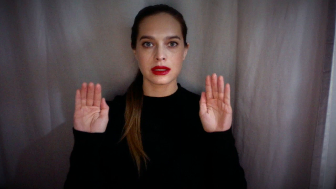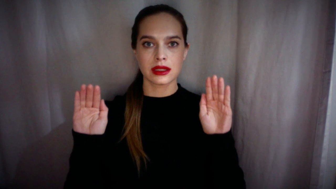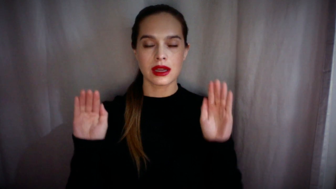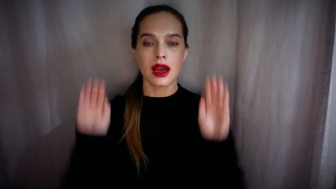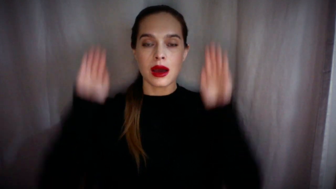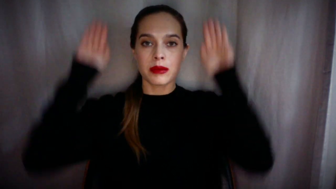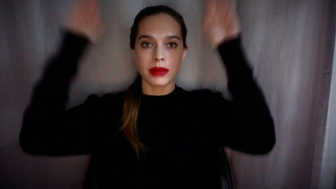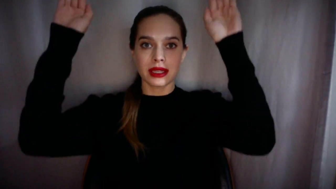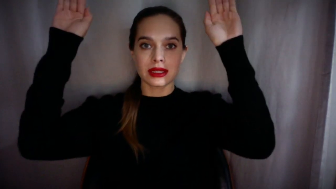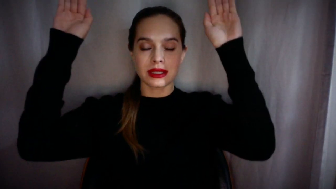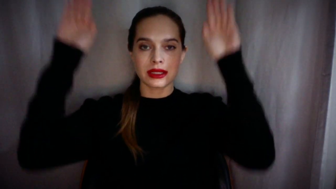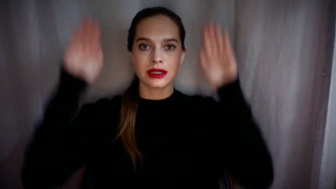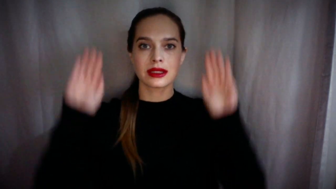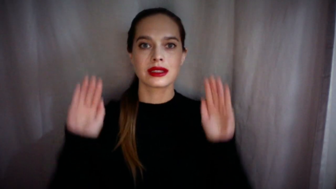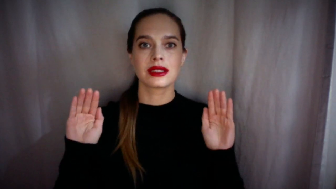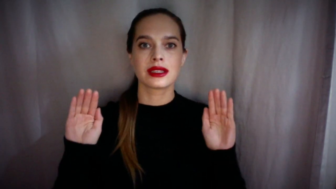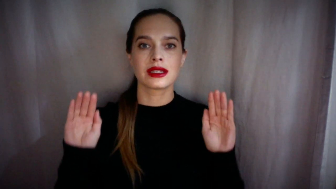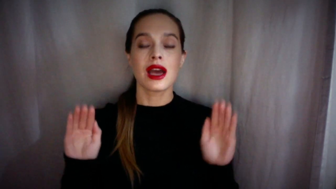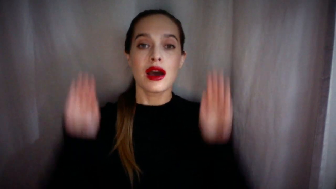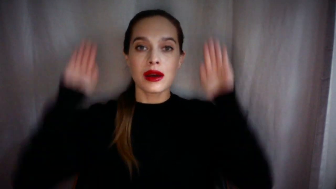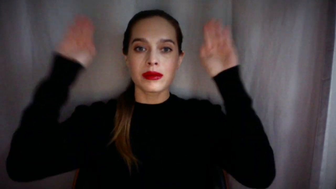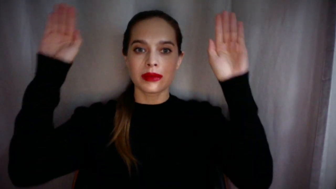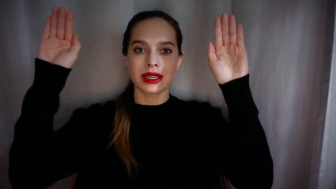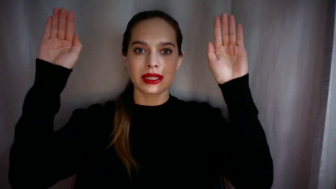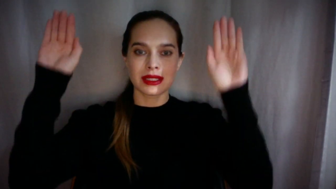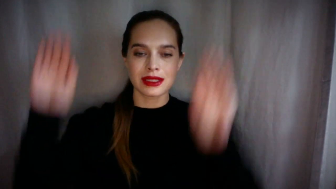Amazing.